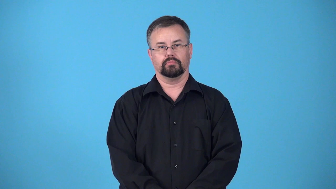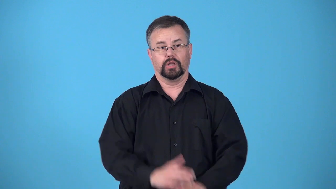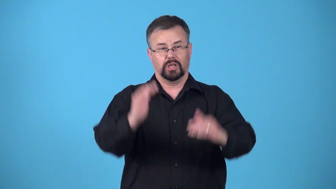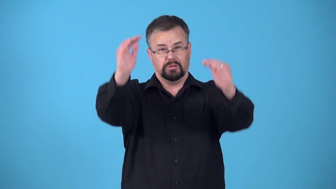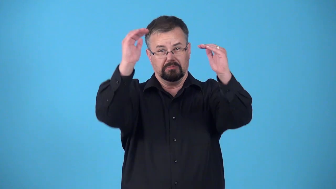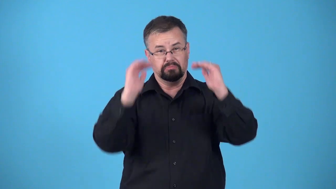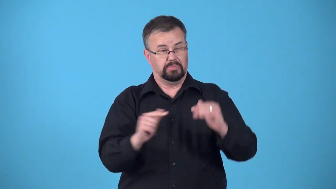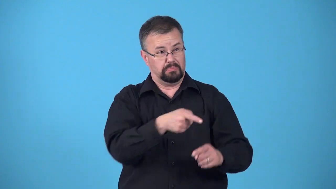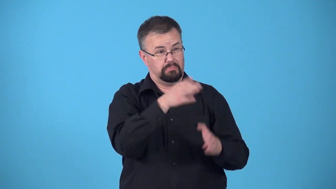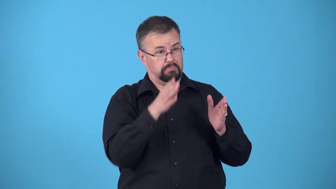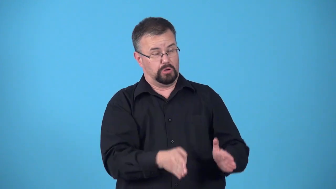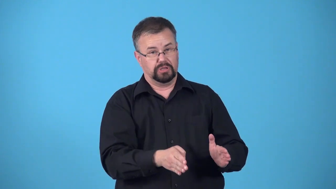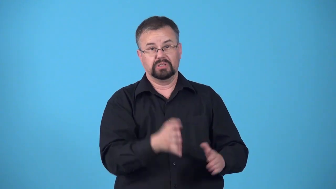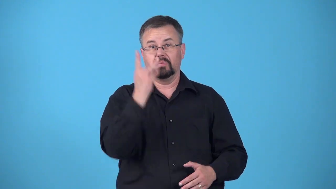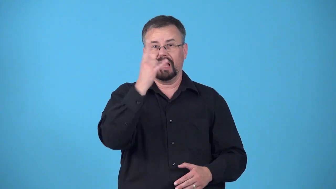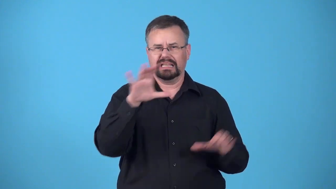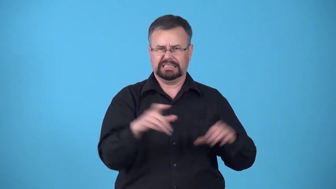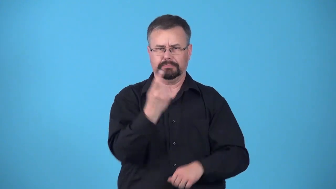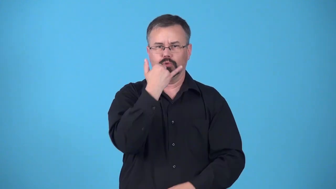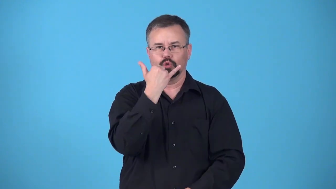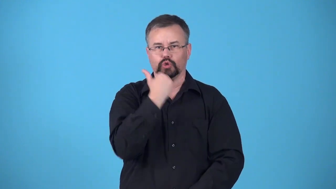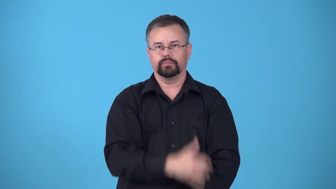take someone down a peg